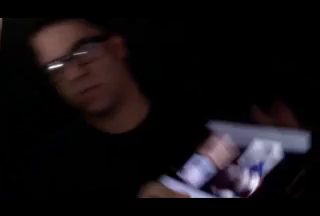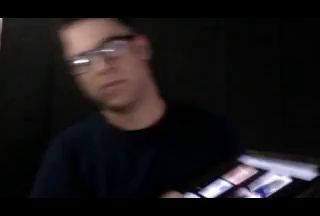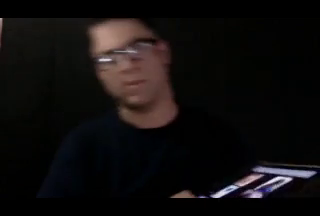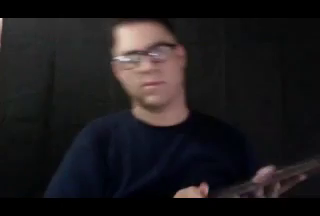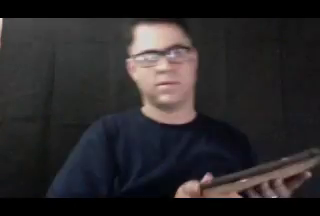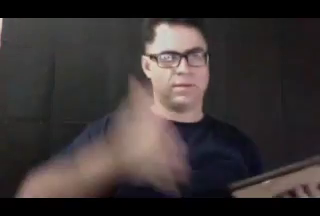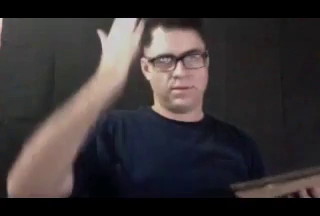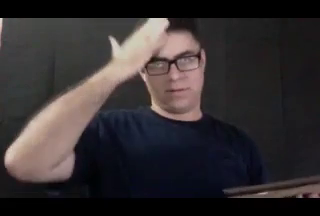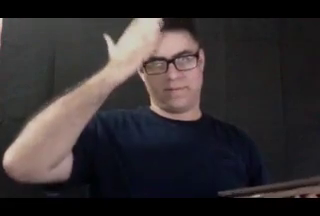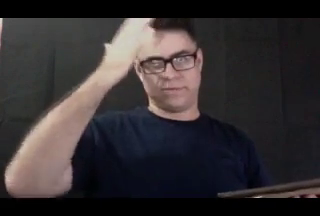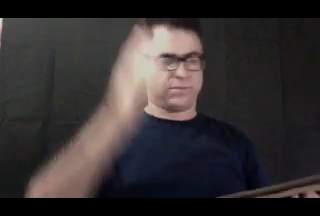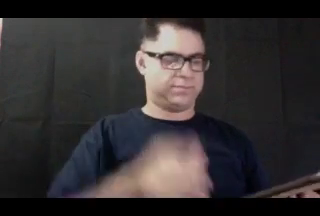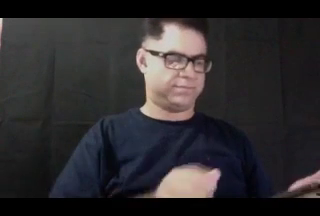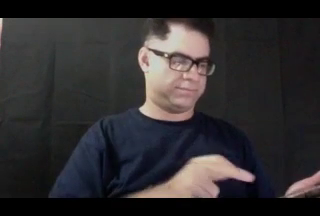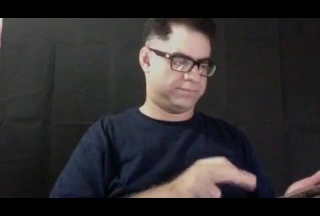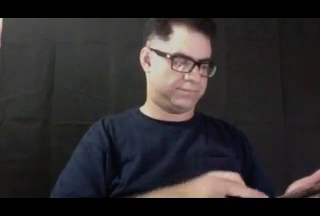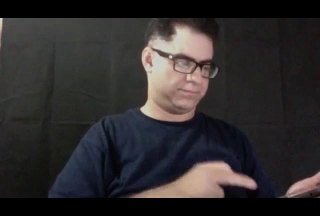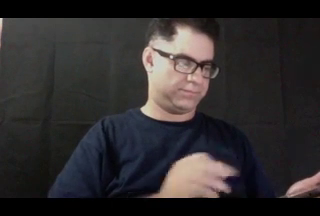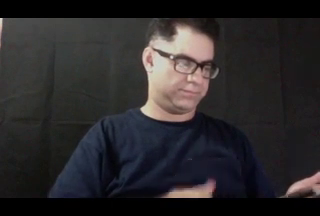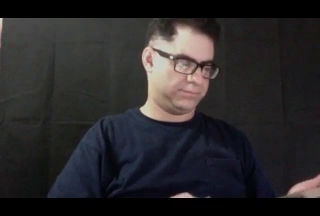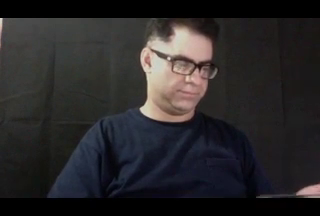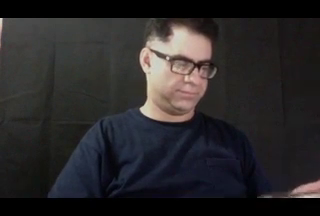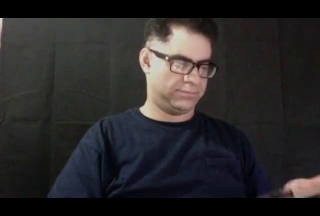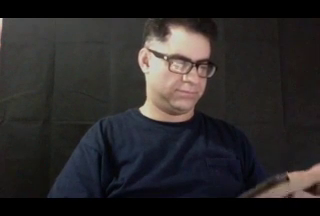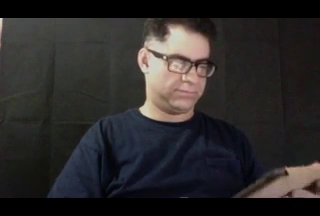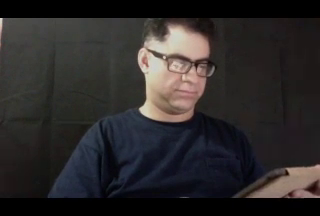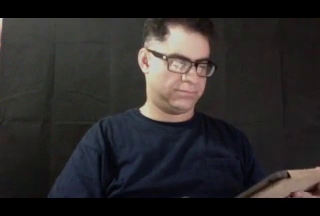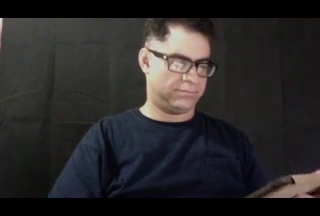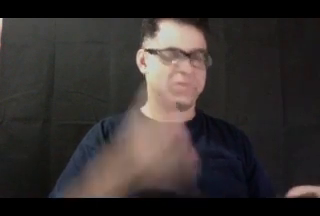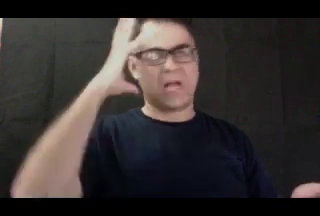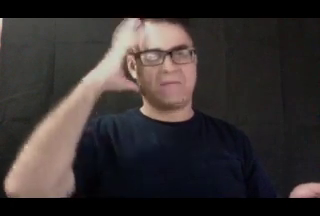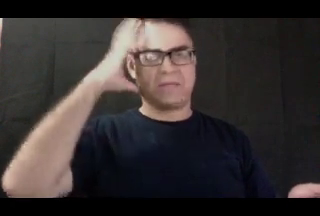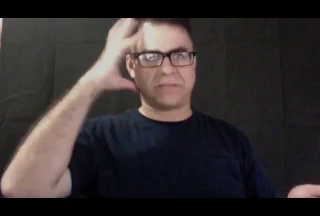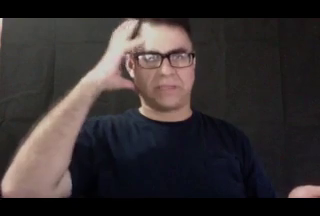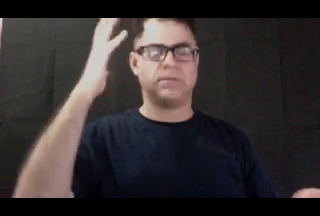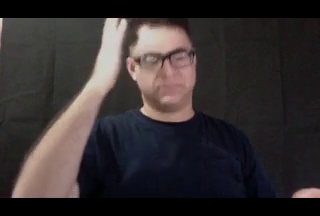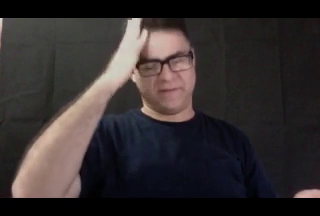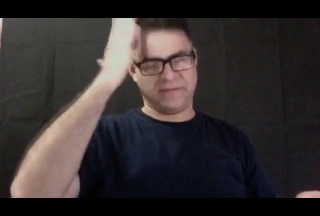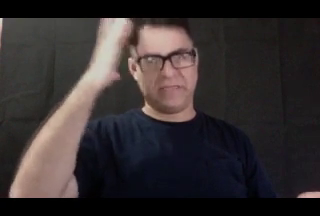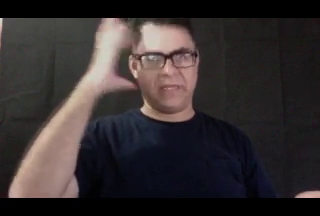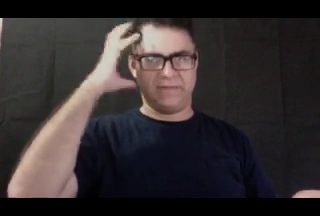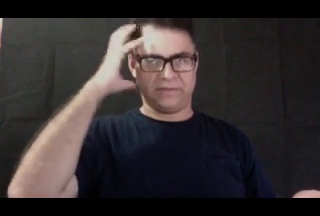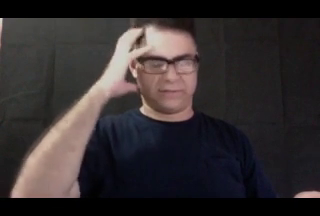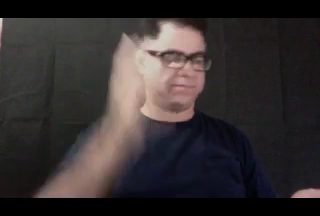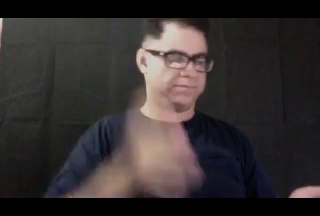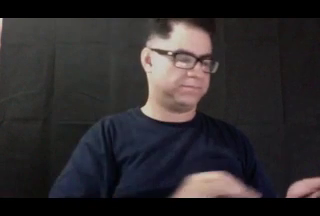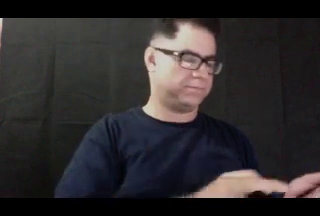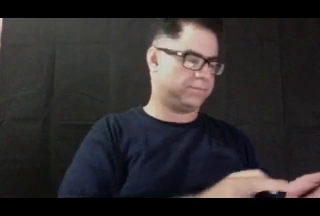head